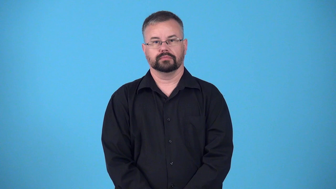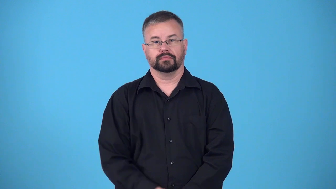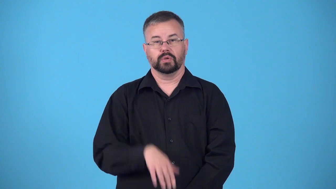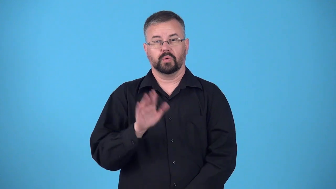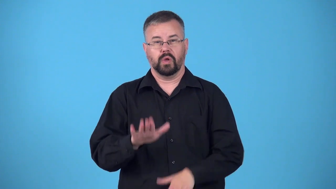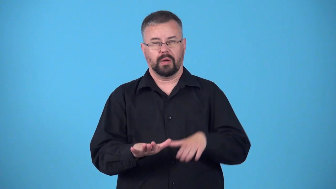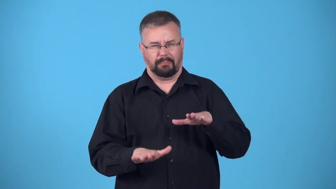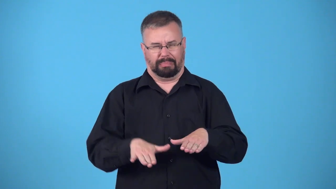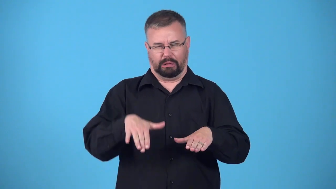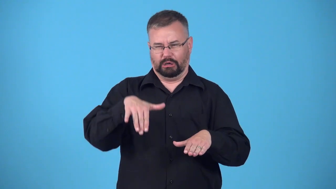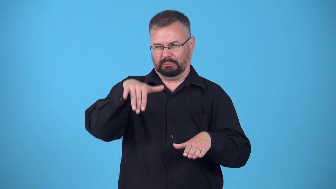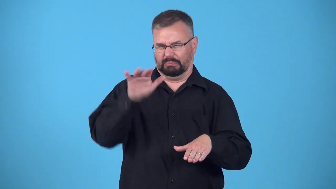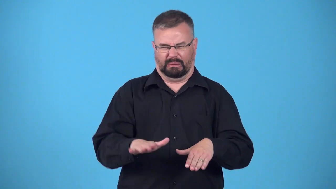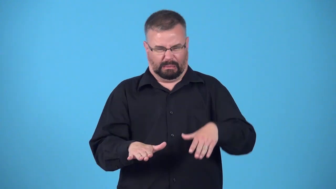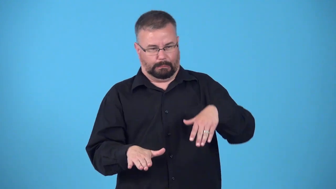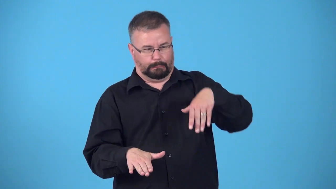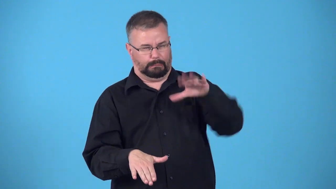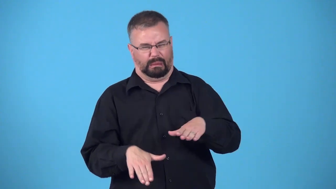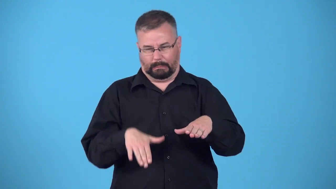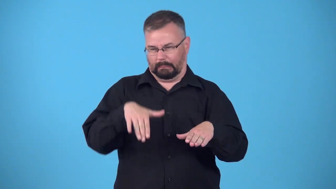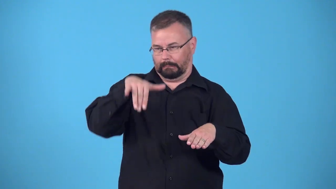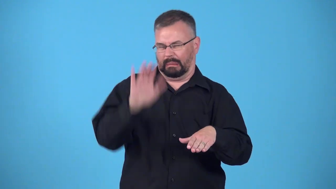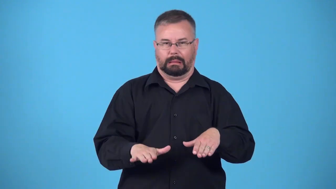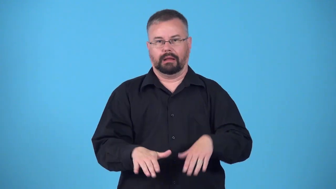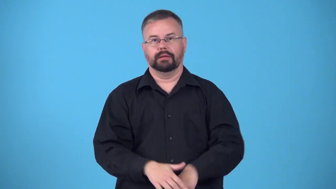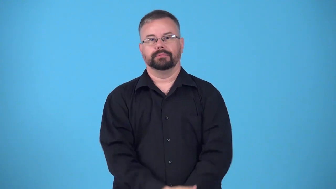squish